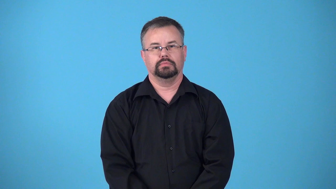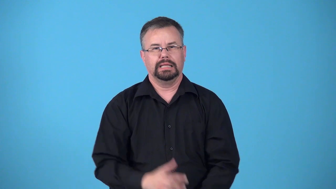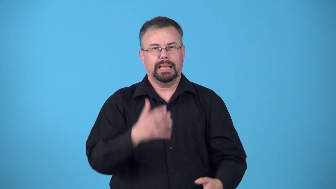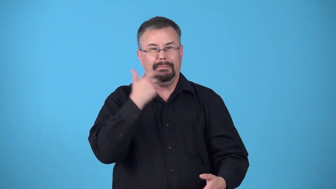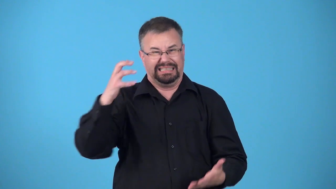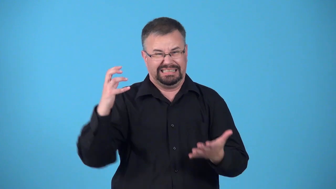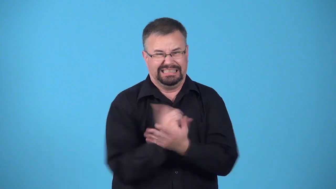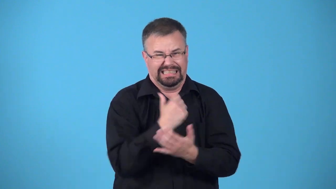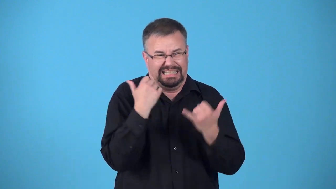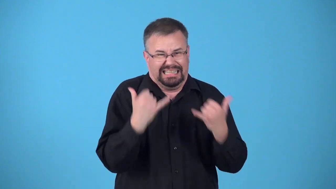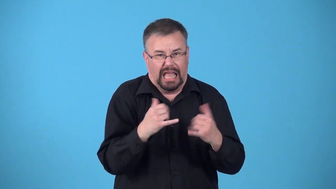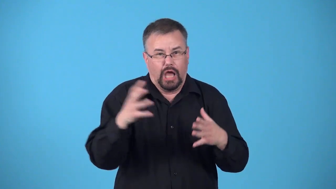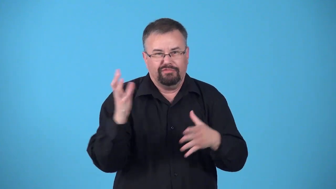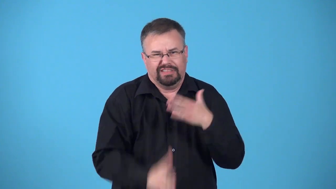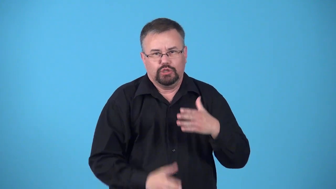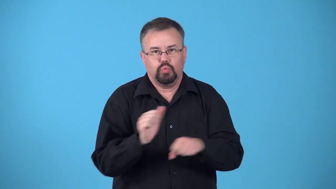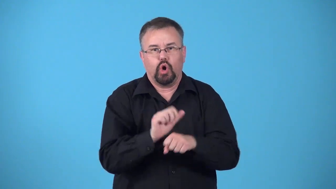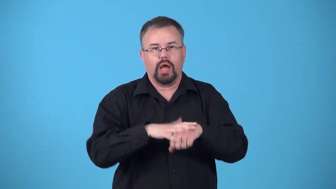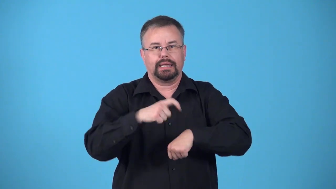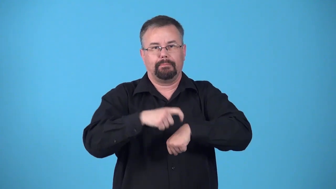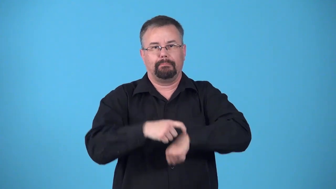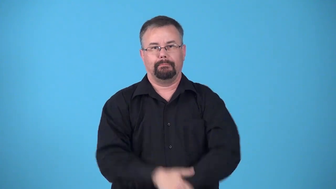no time to lose